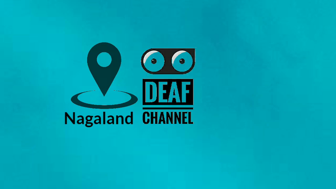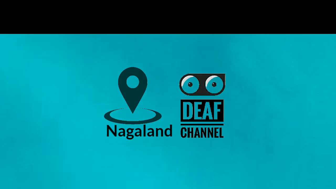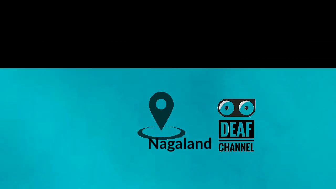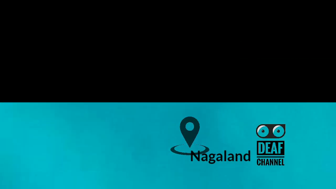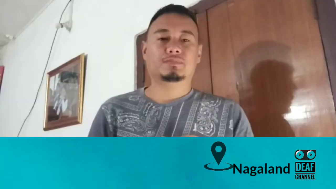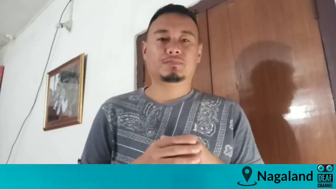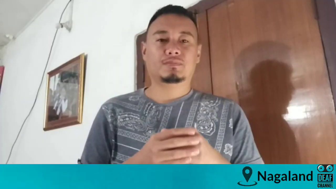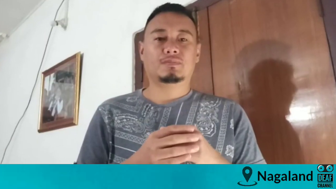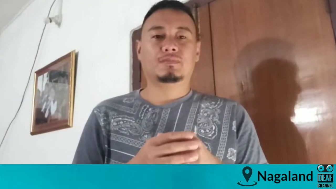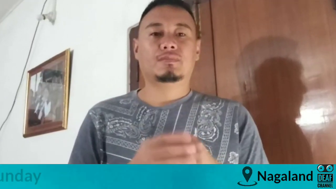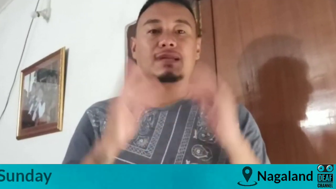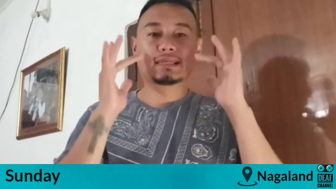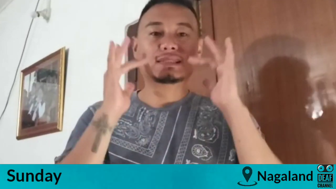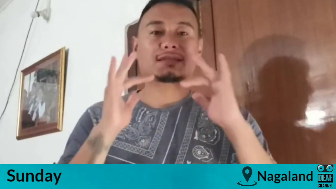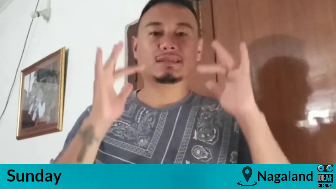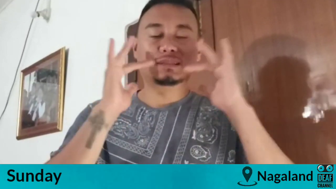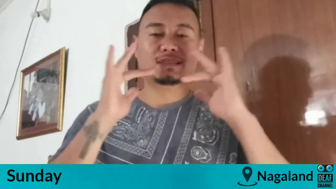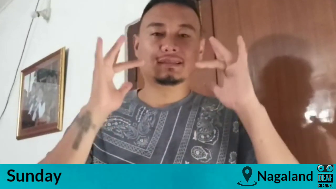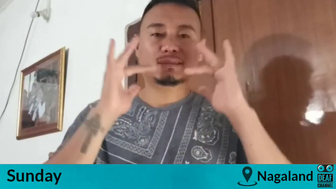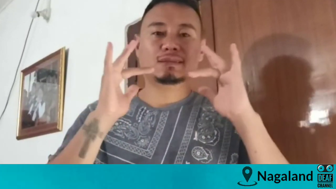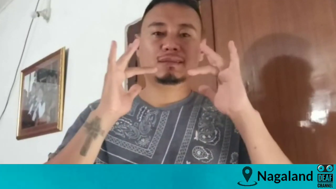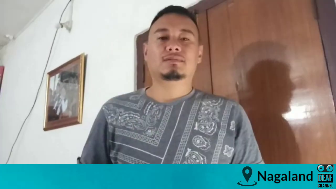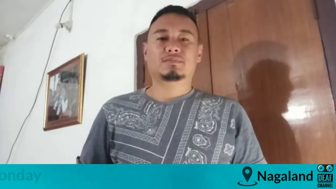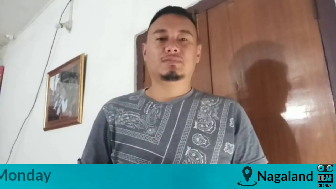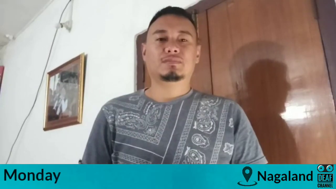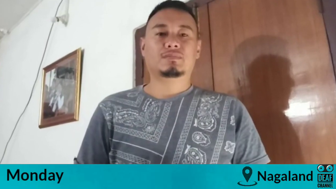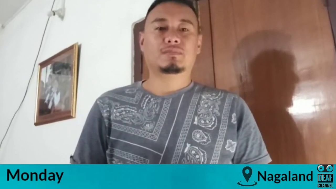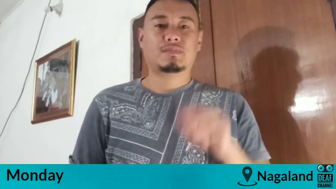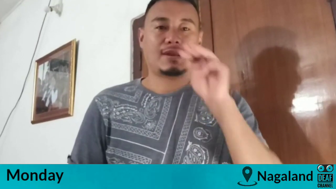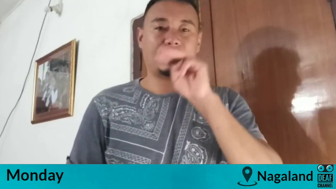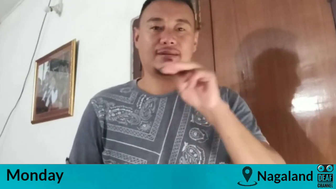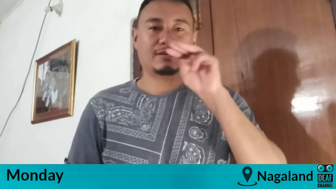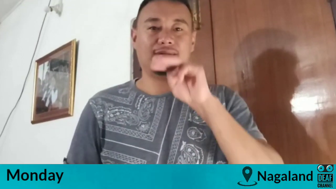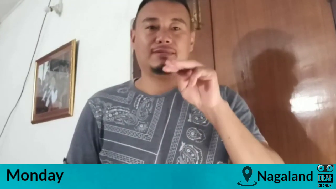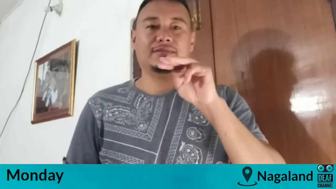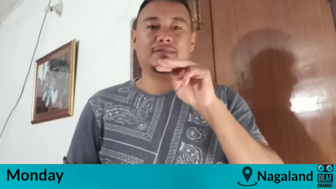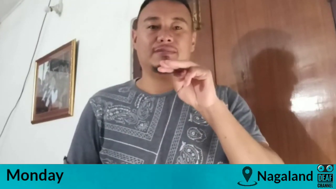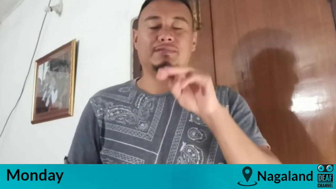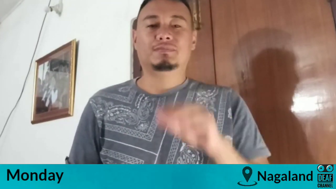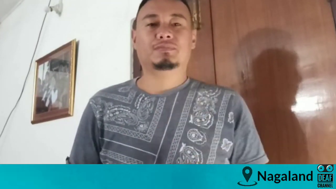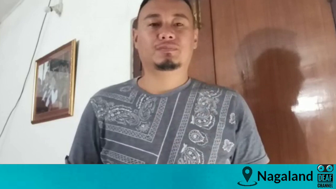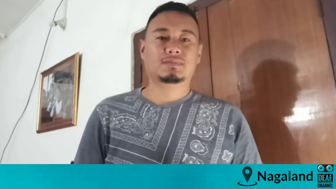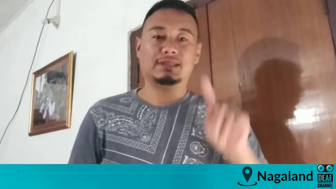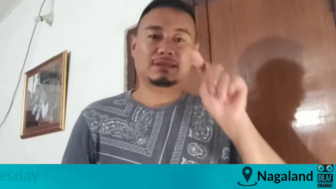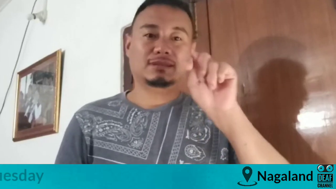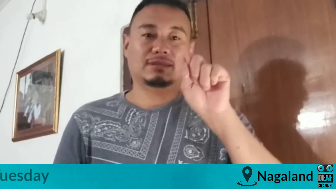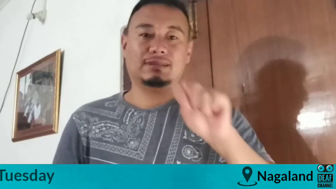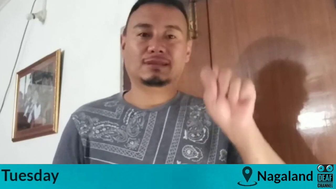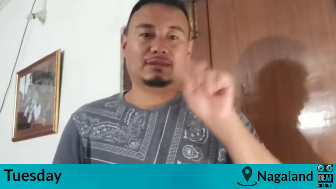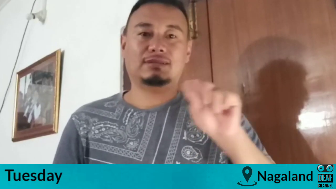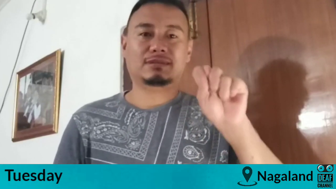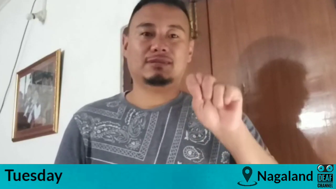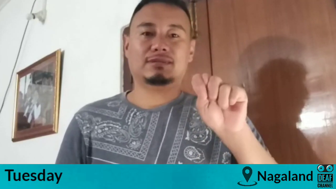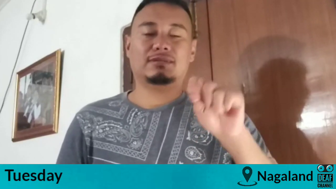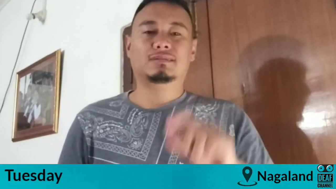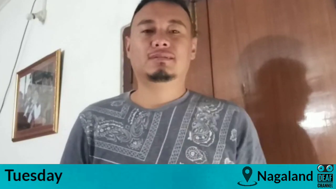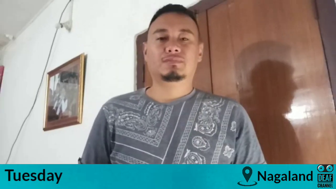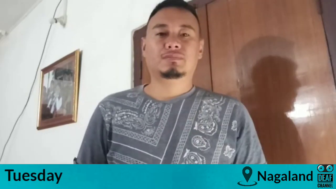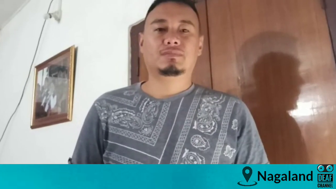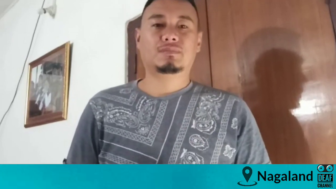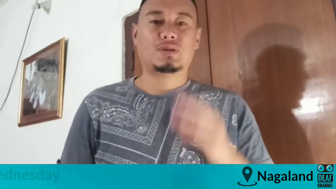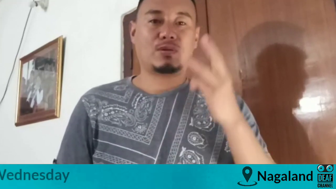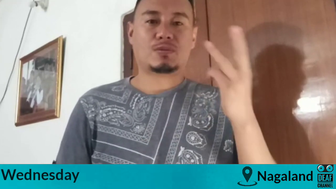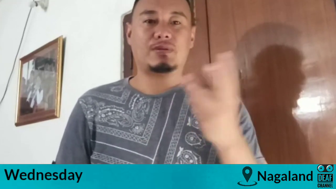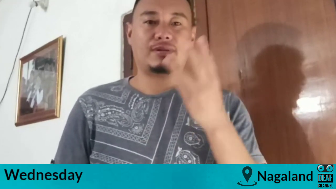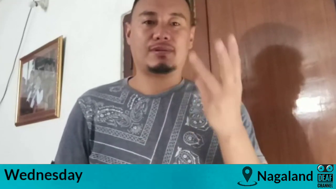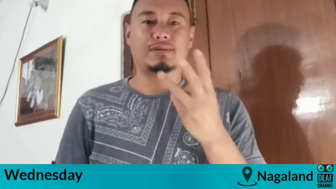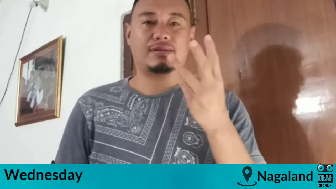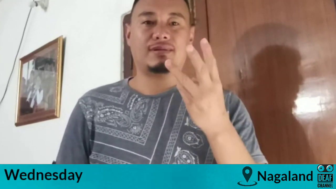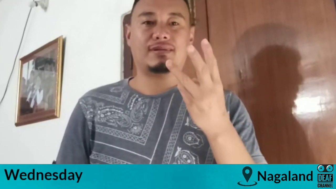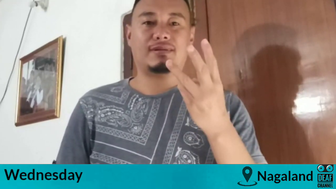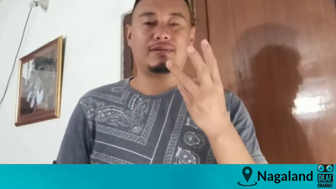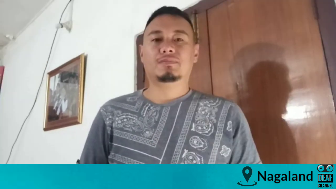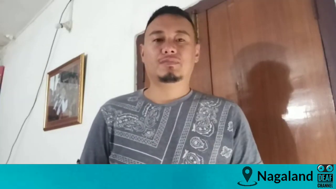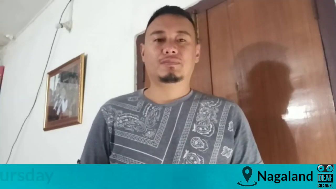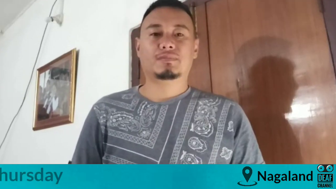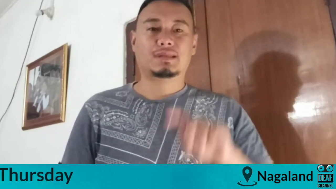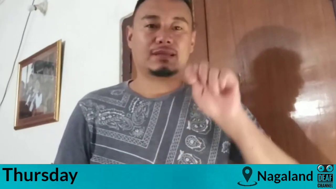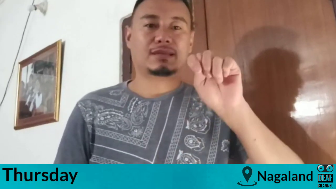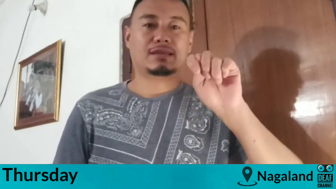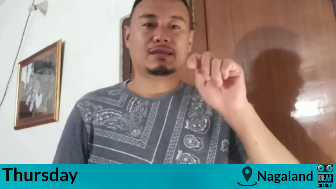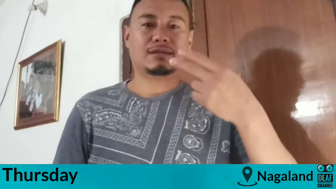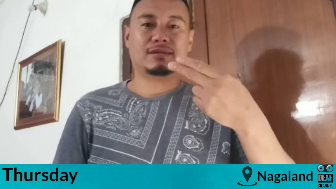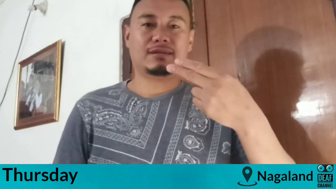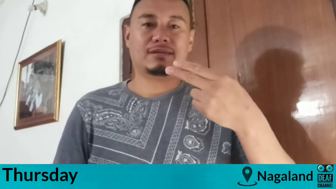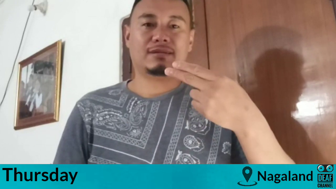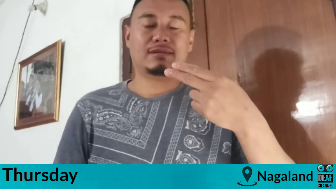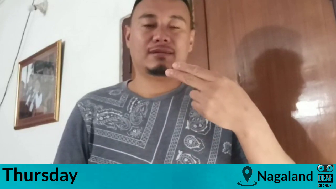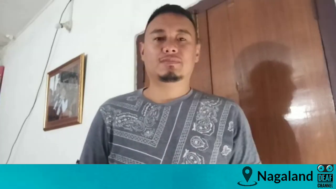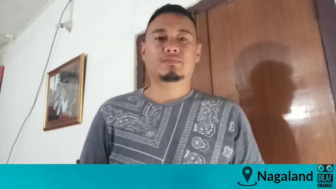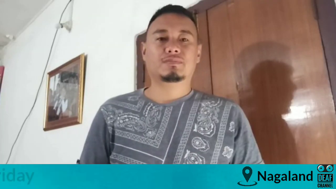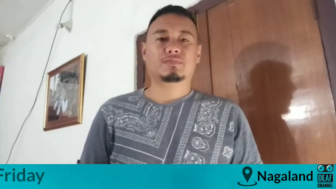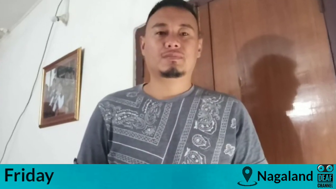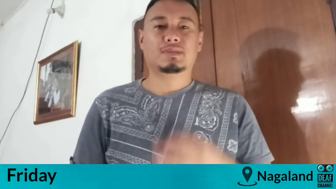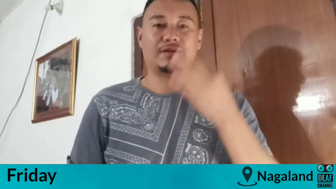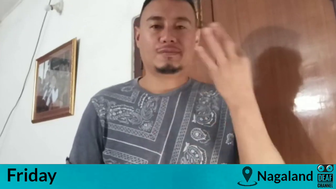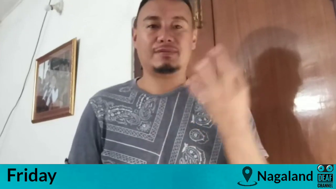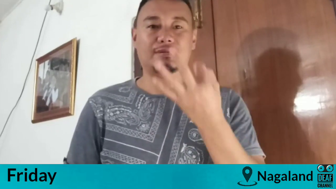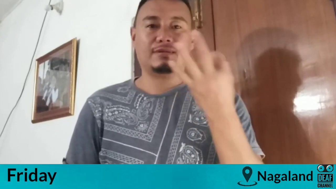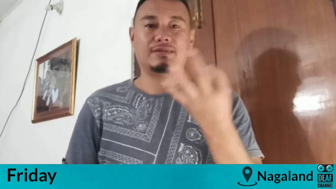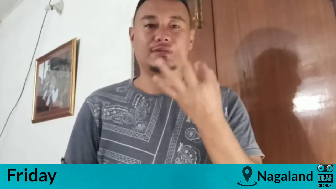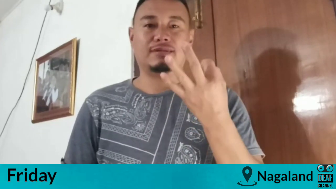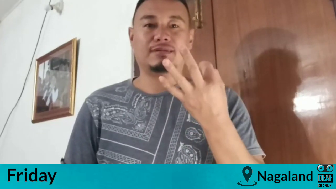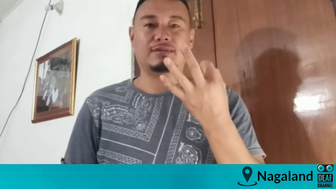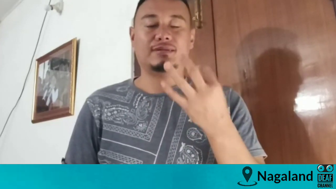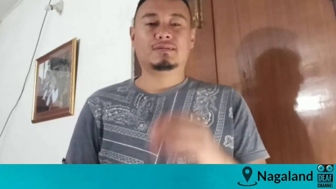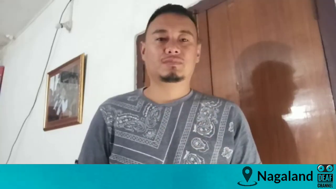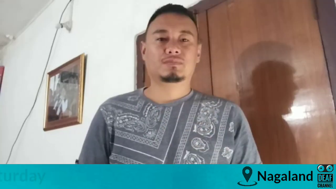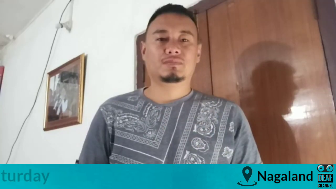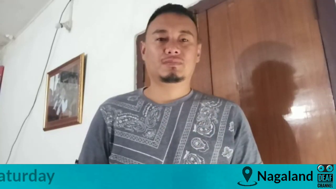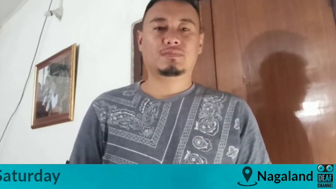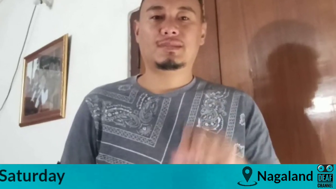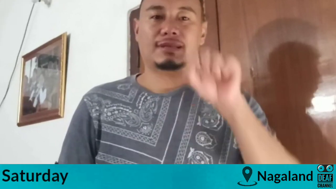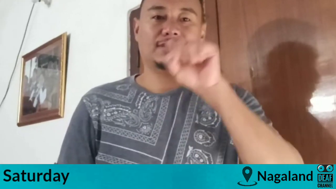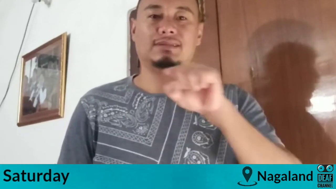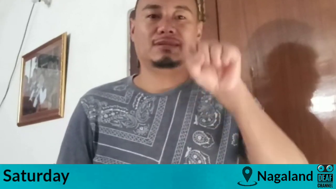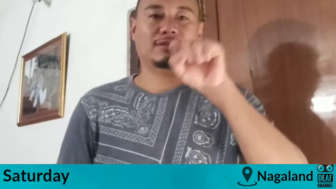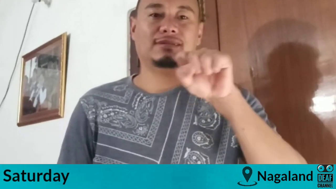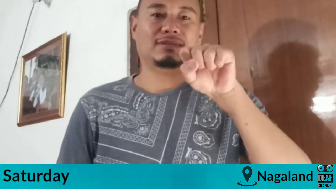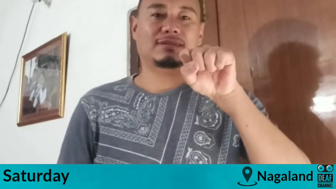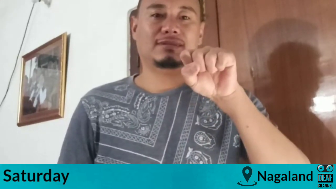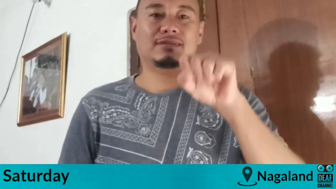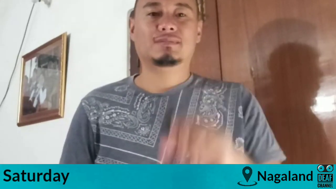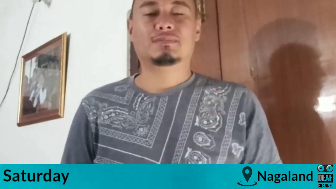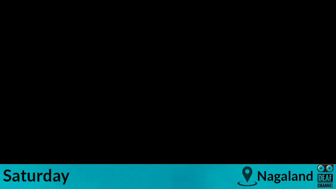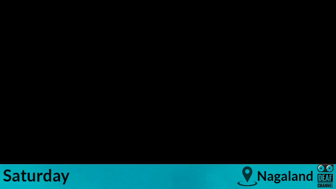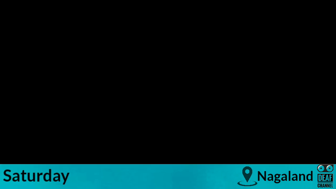Days of the Week